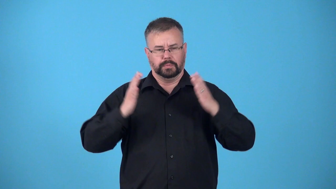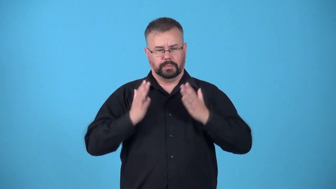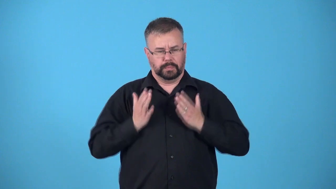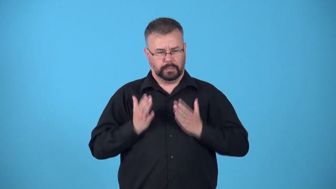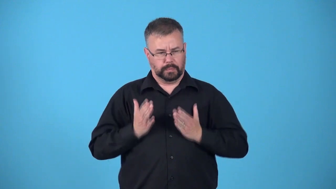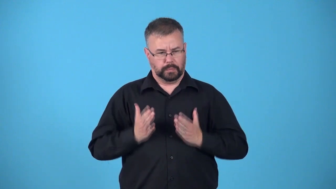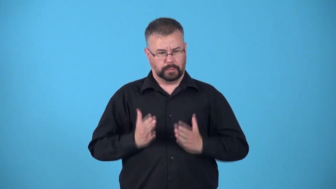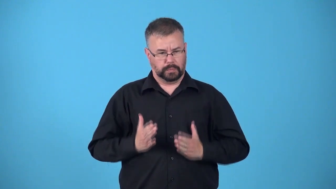girdle,corset